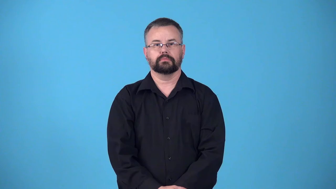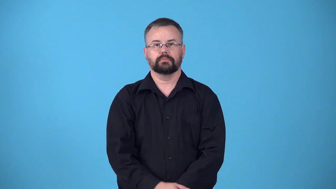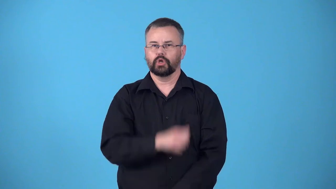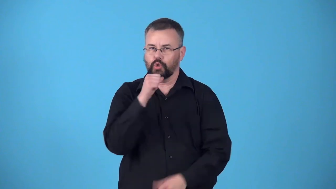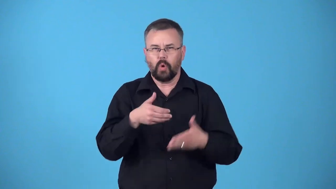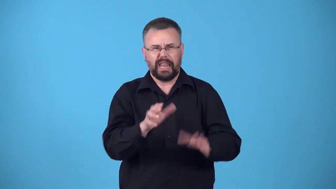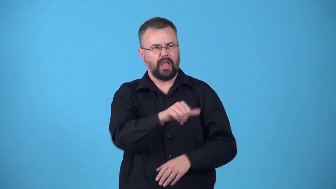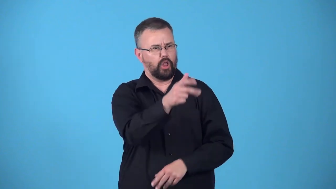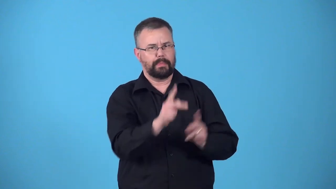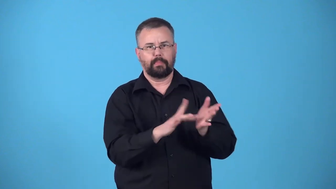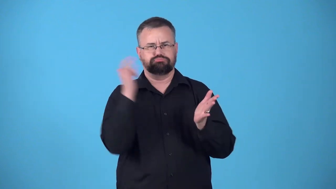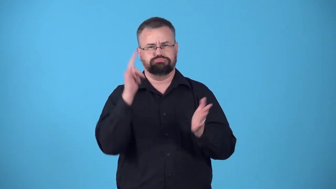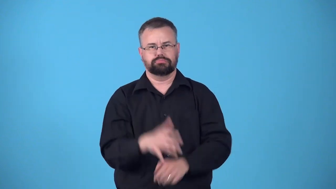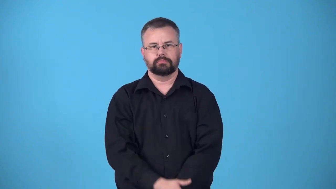don't take any wooden nickels